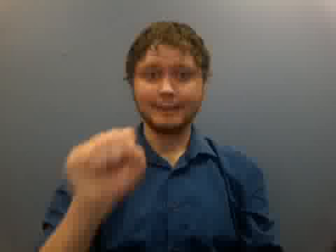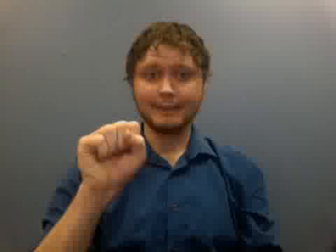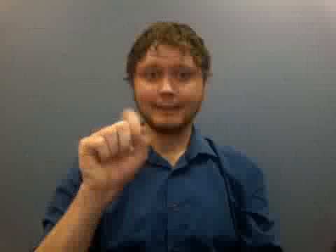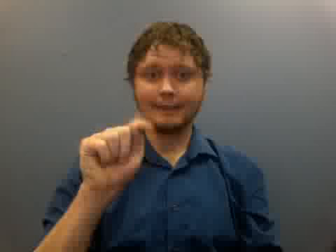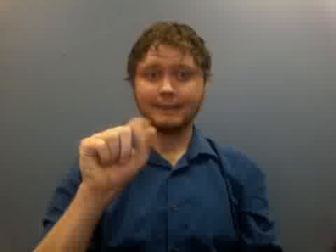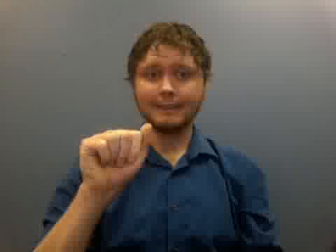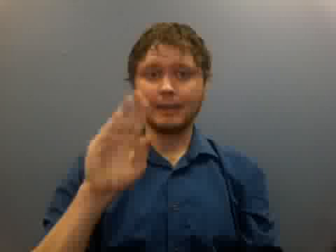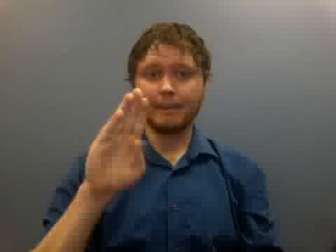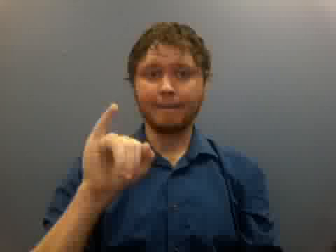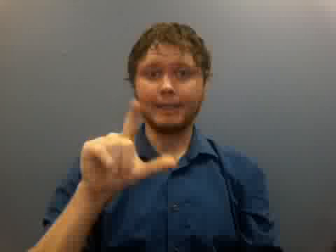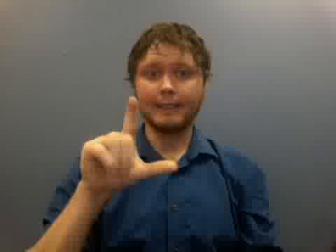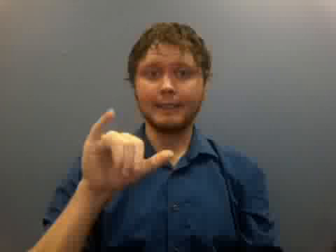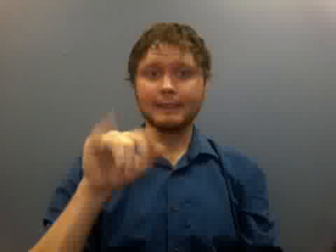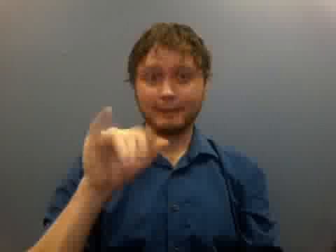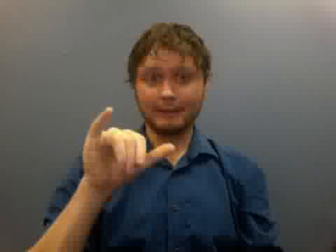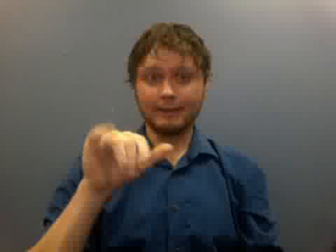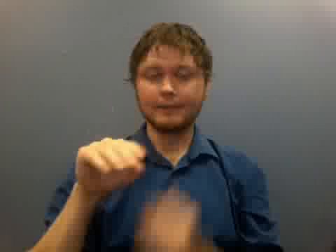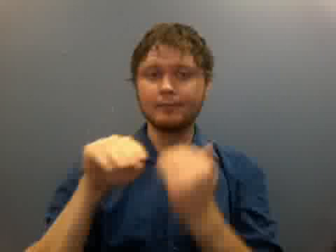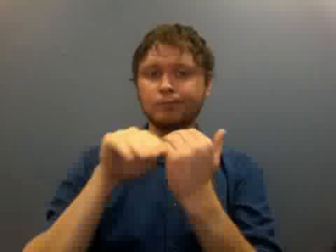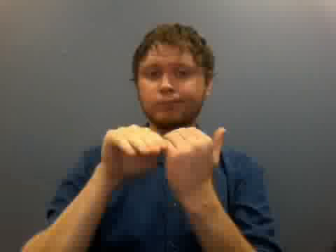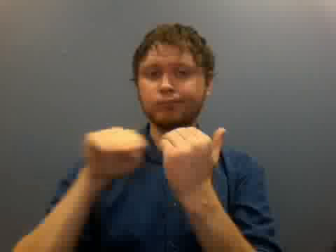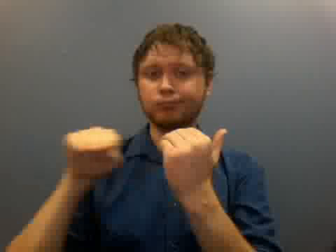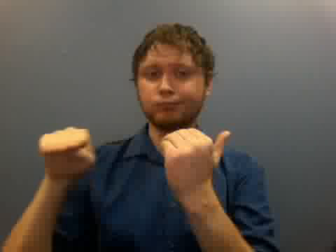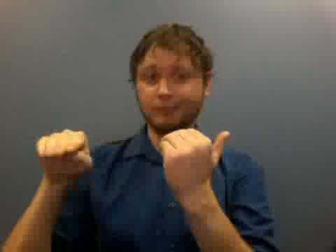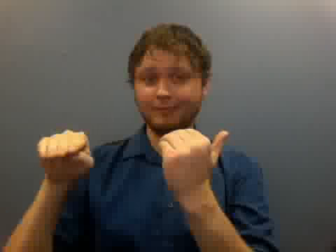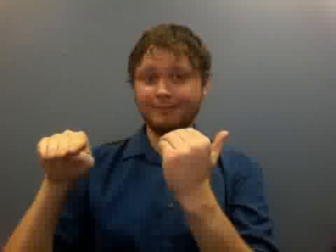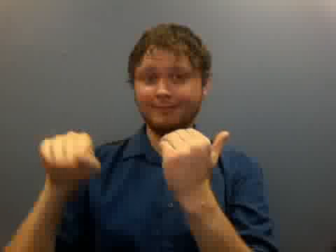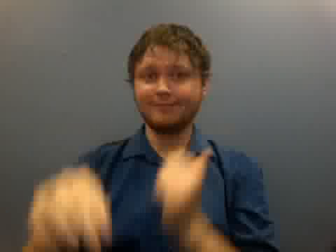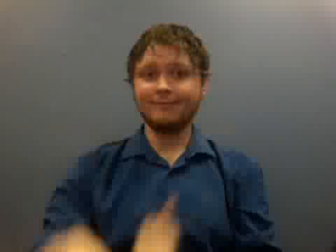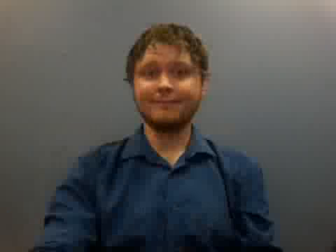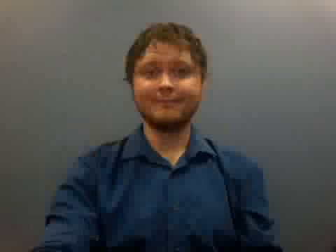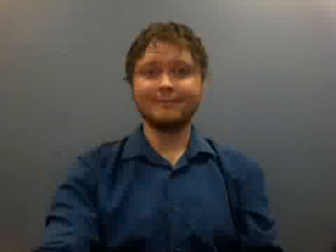Stability